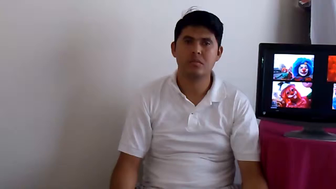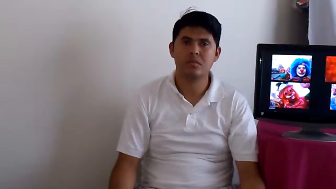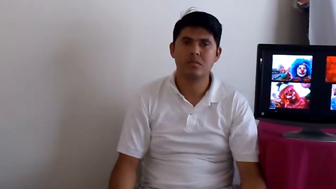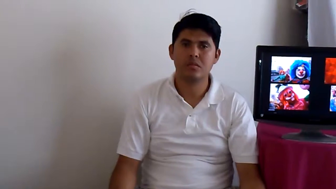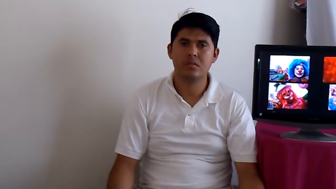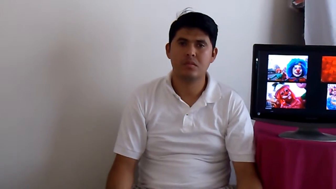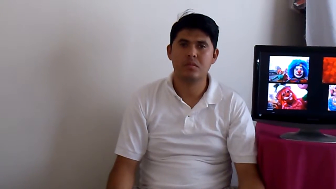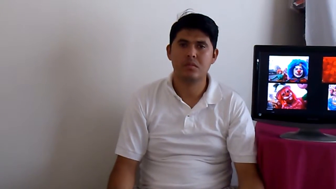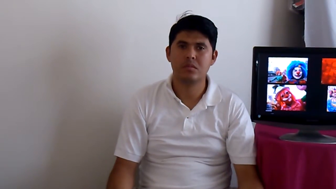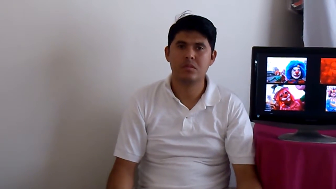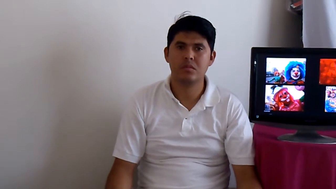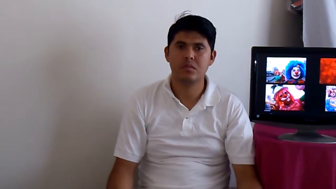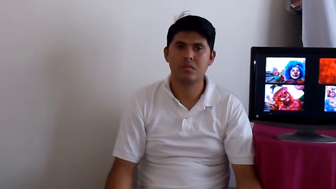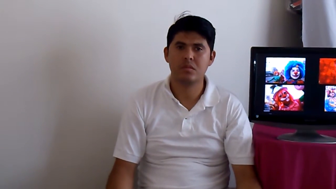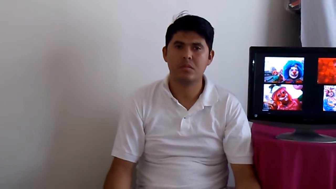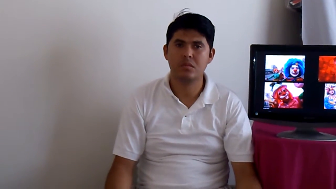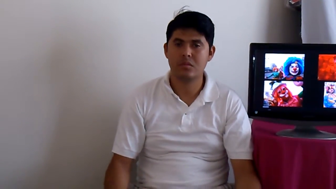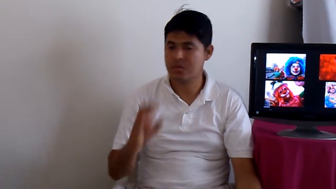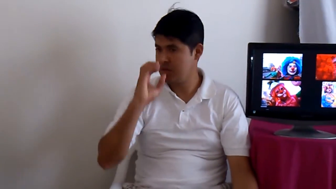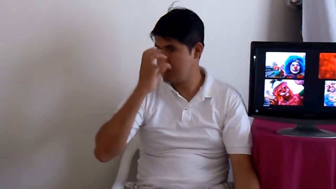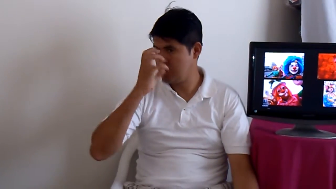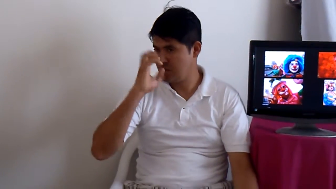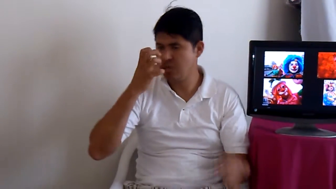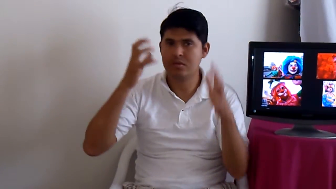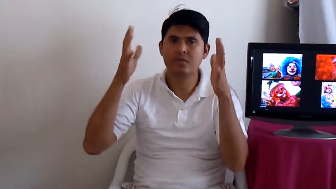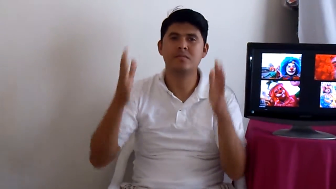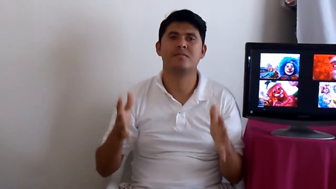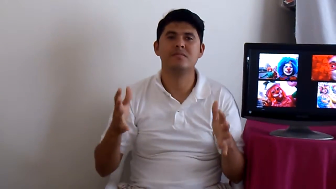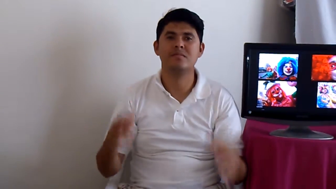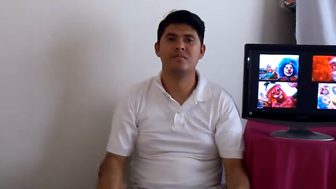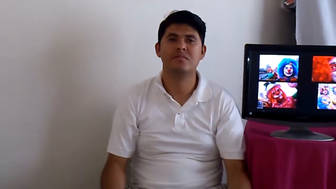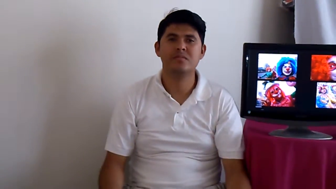clown